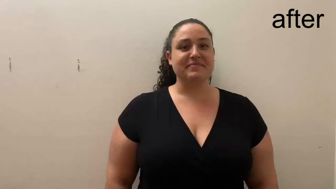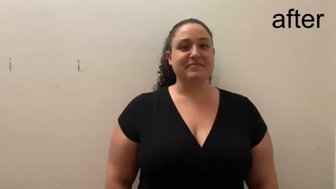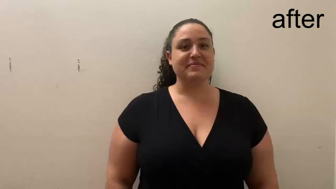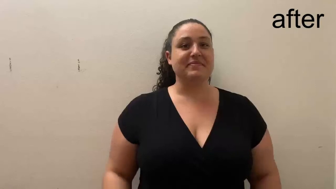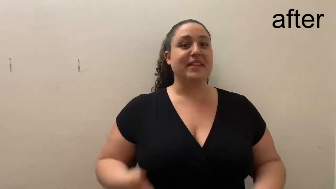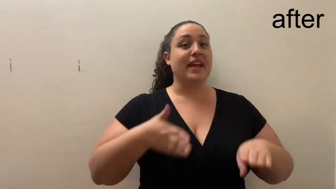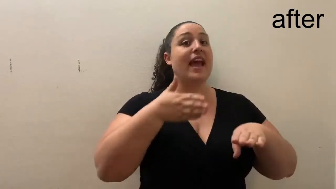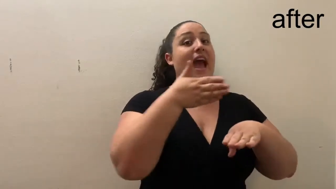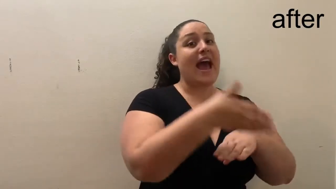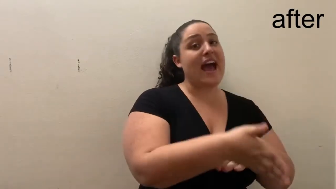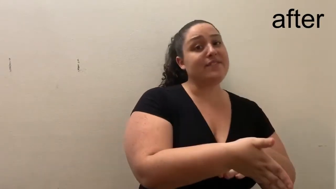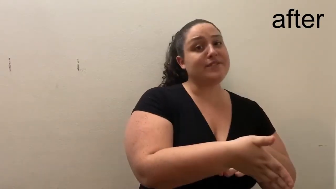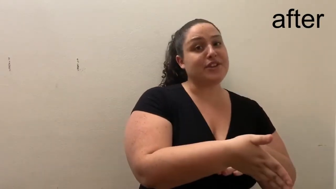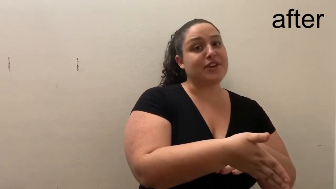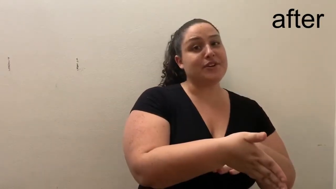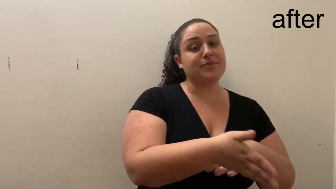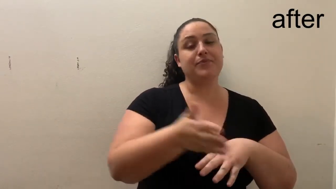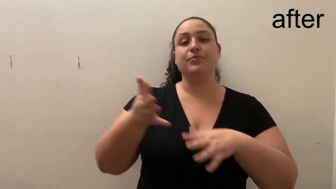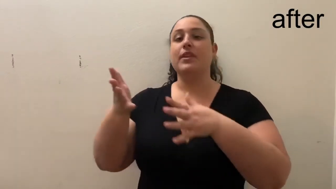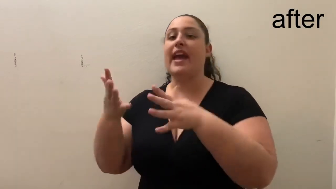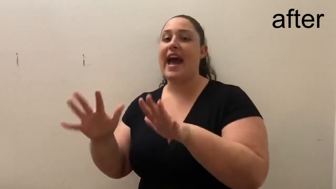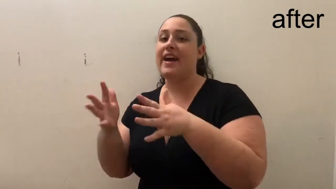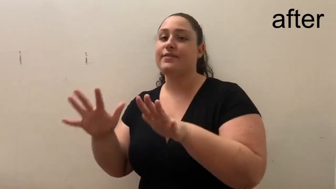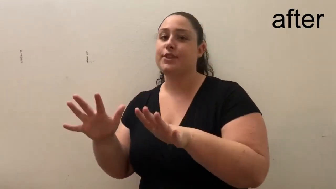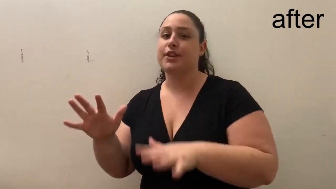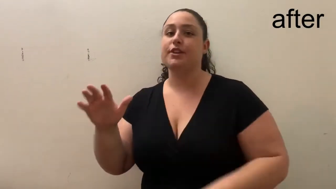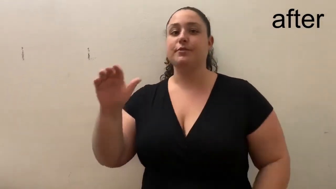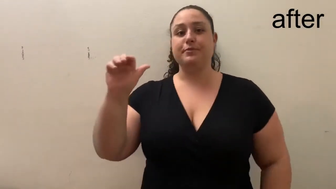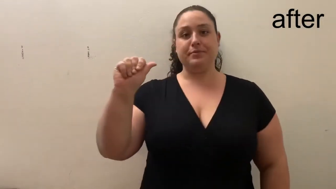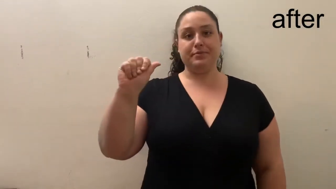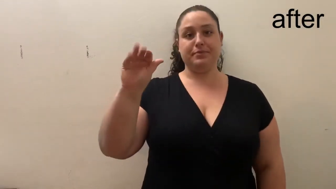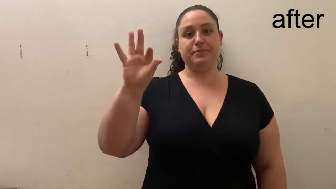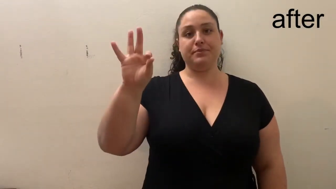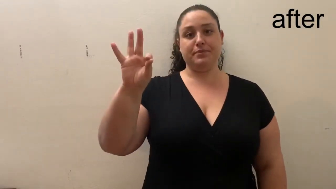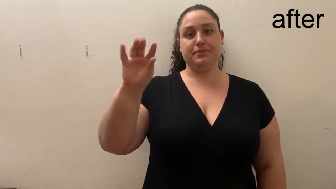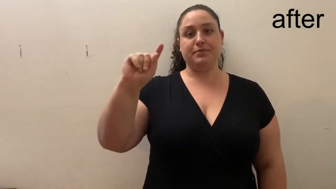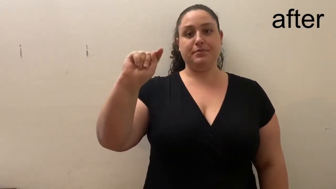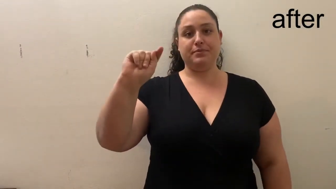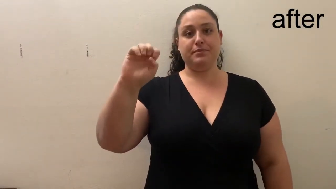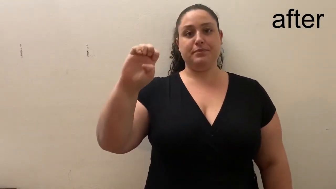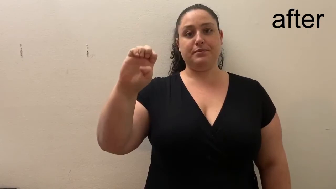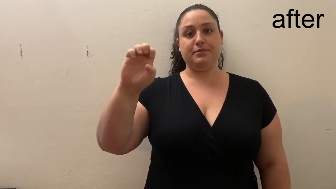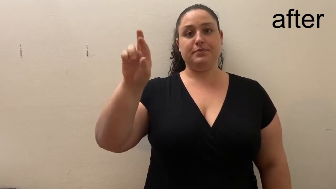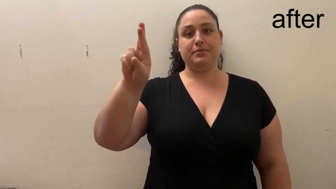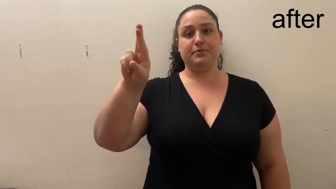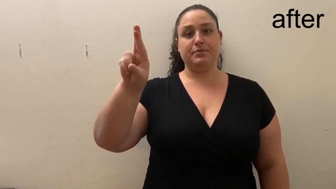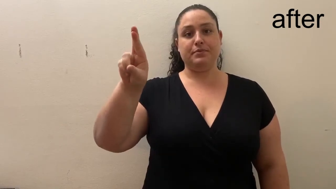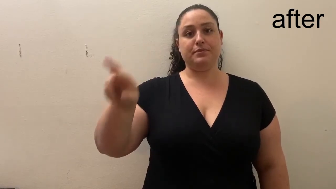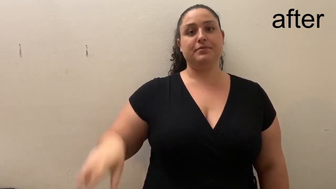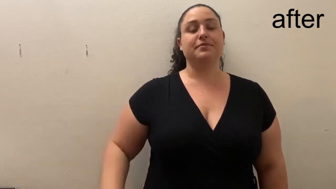after